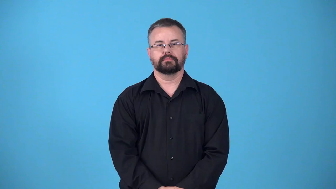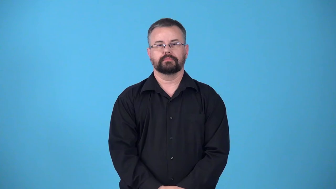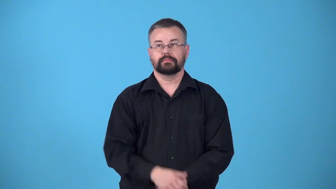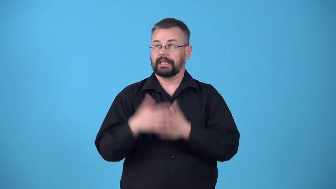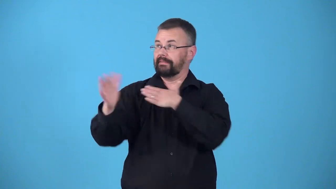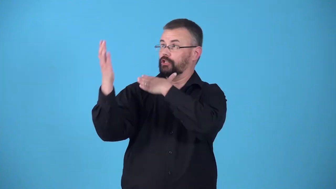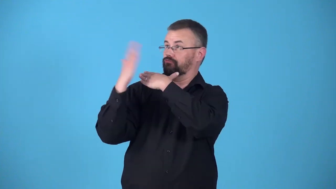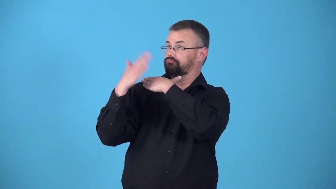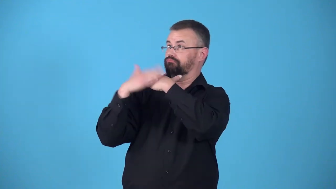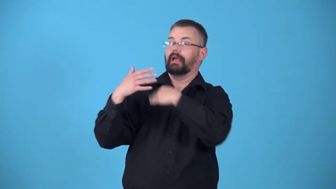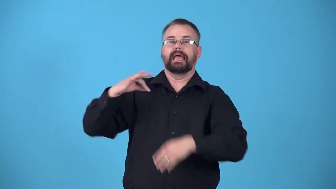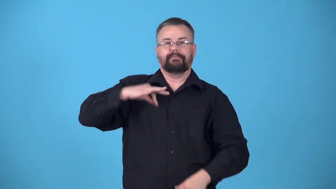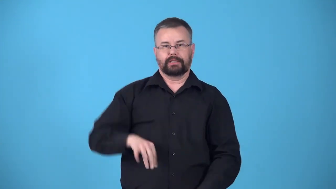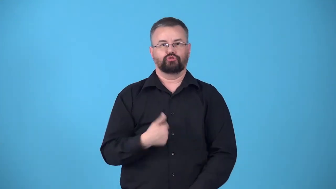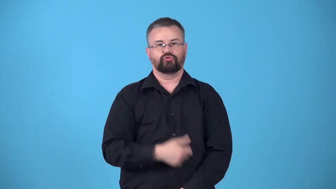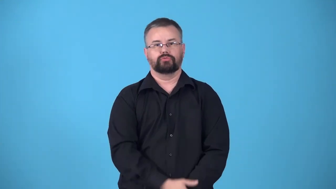forewarned is forearmed